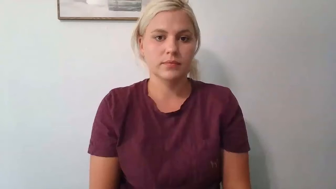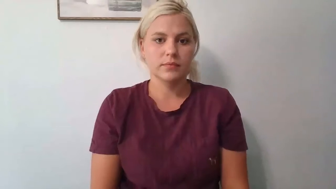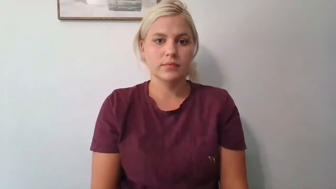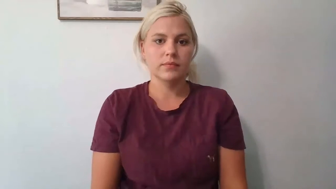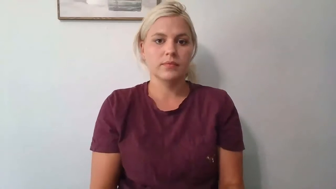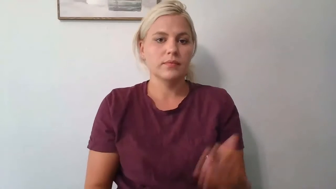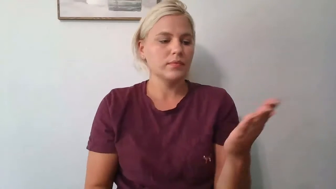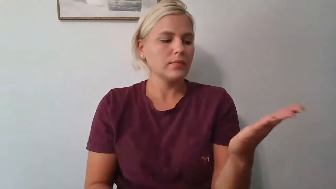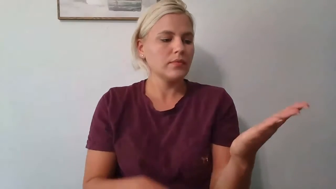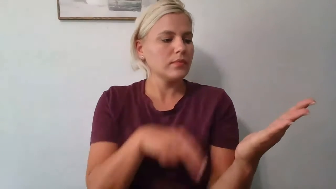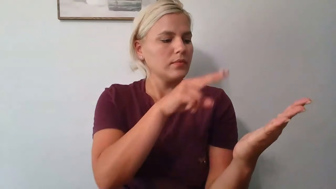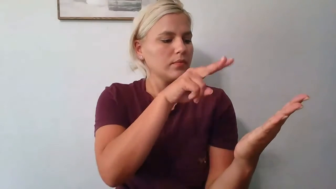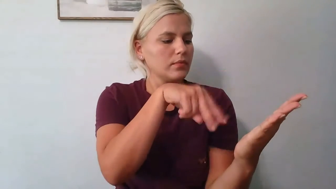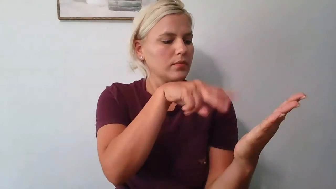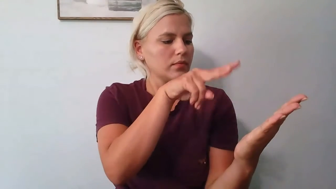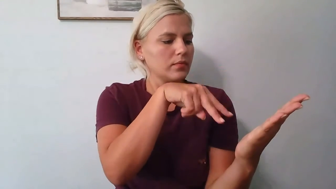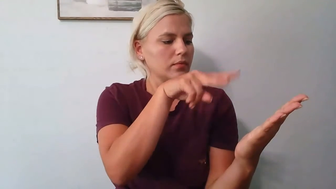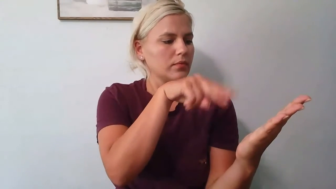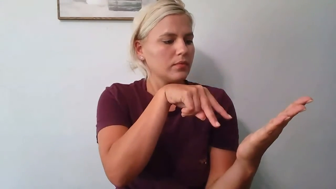READ